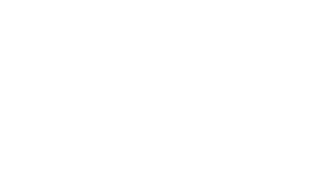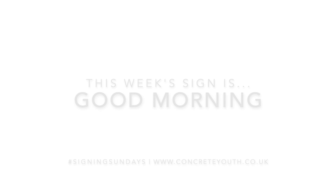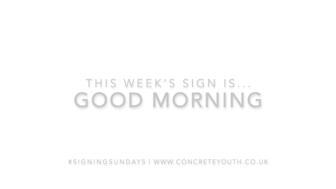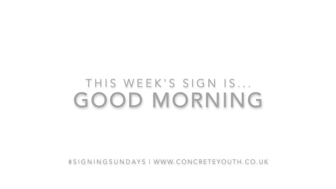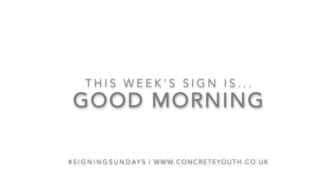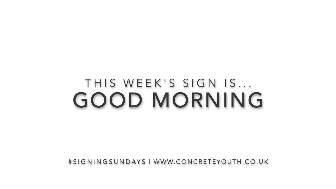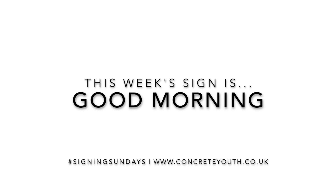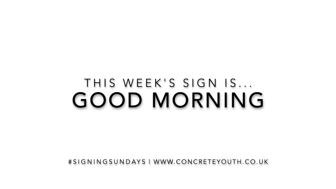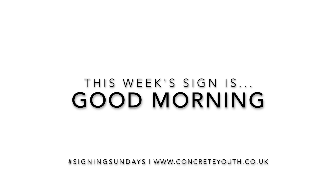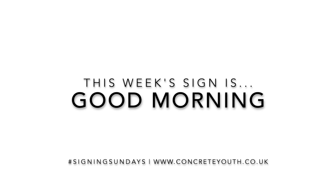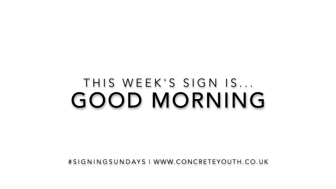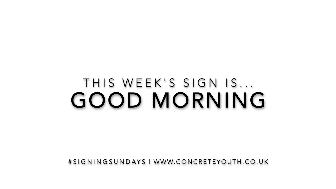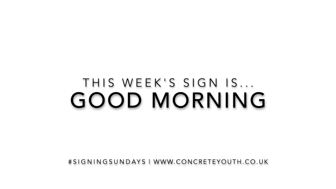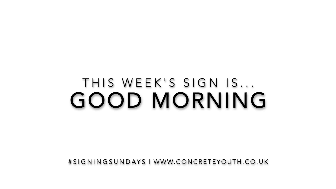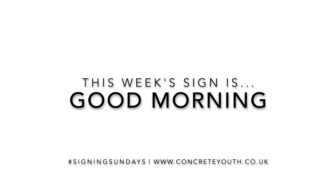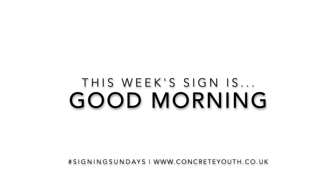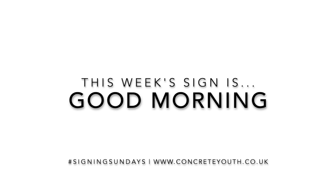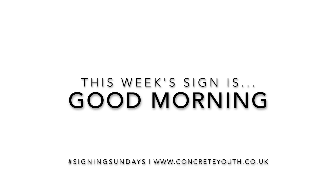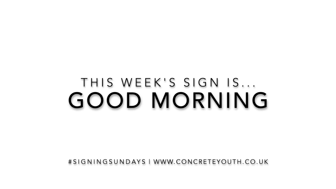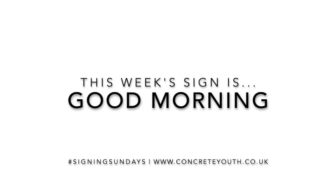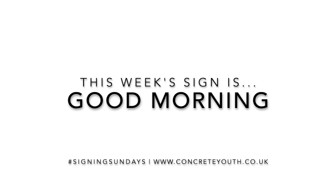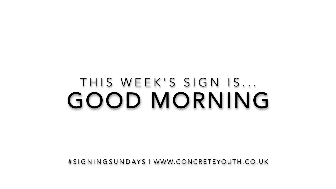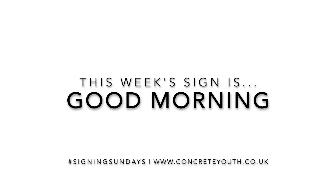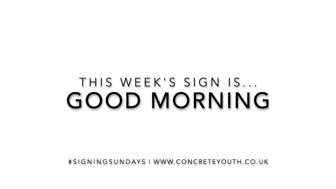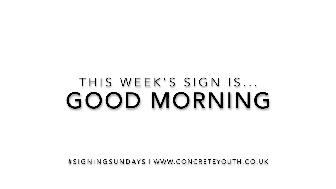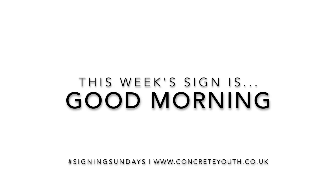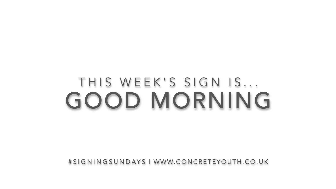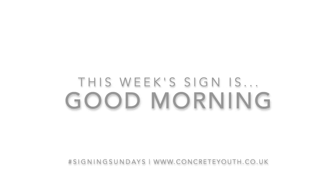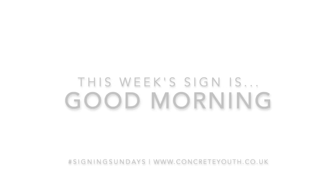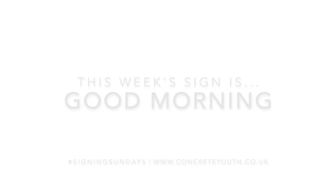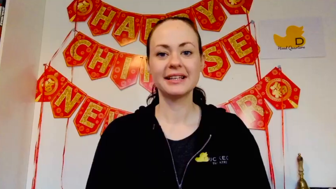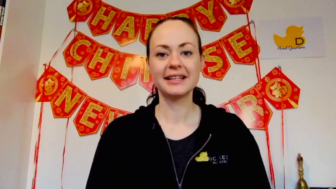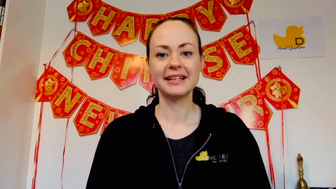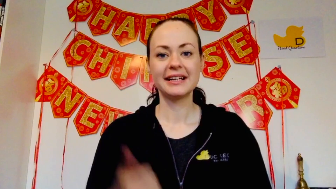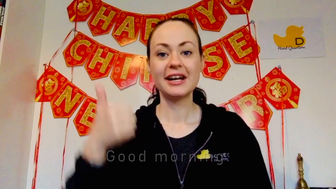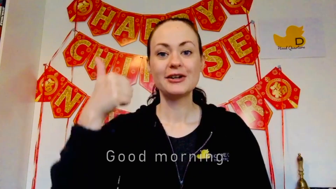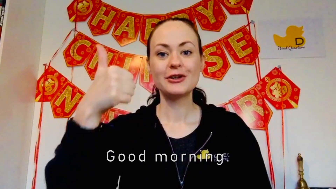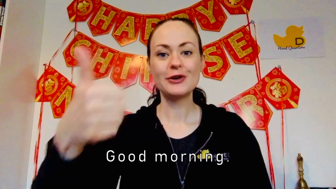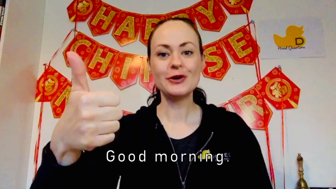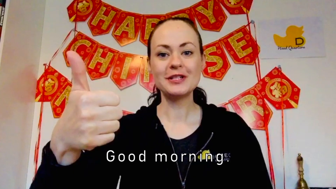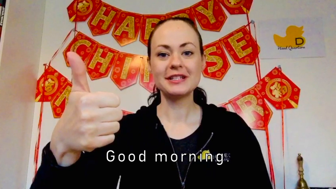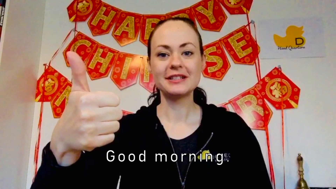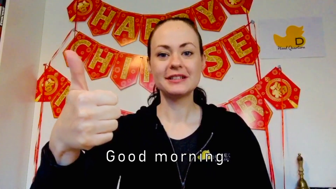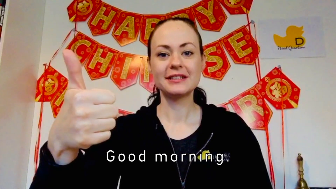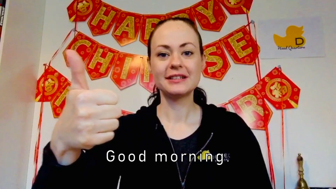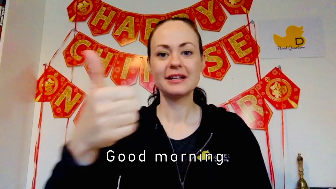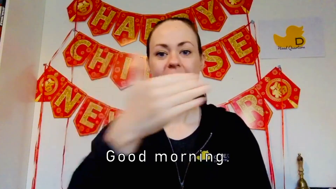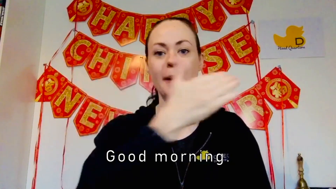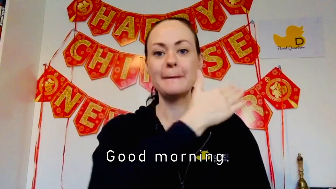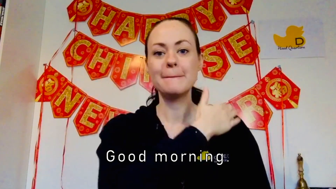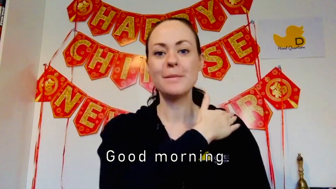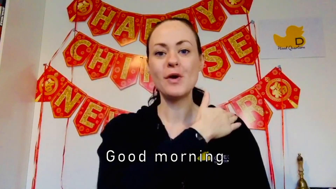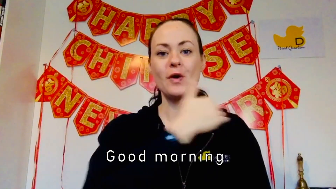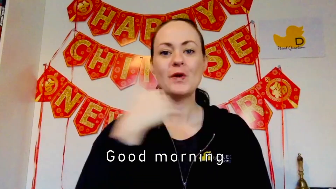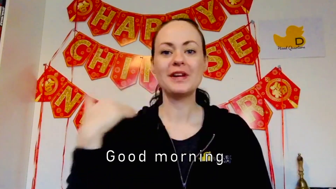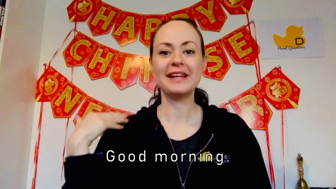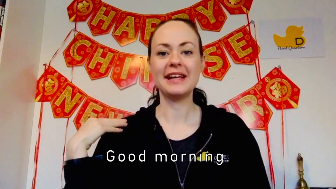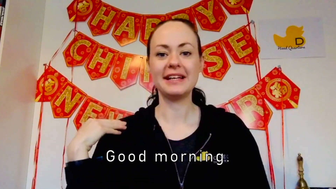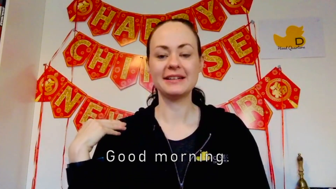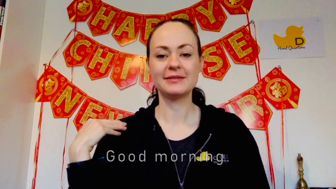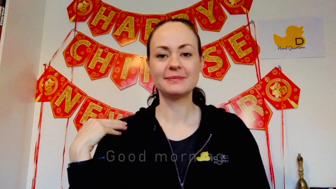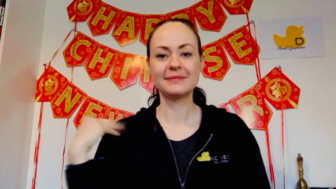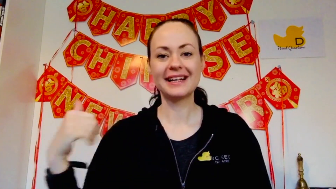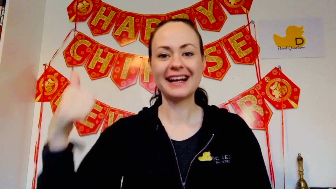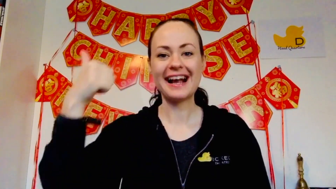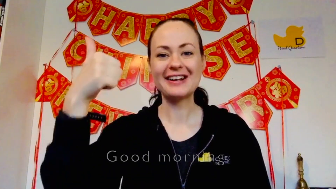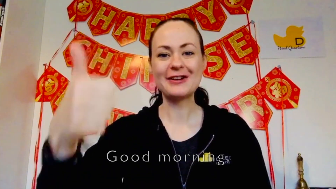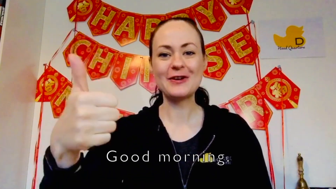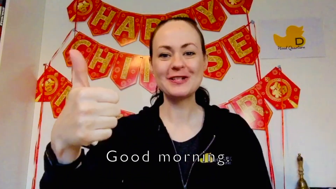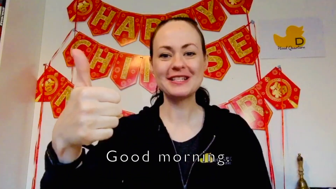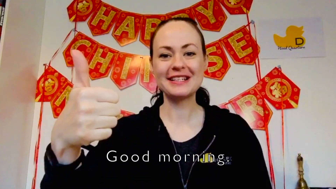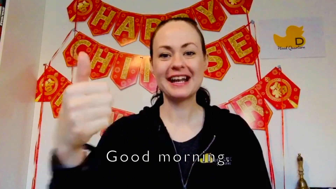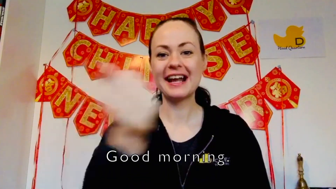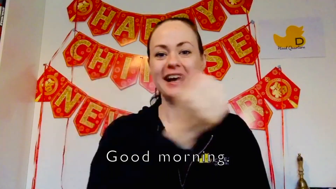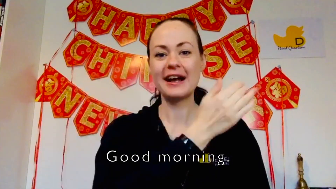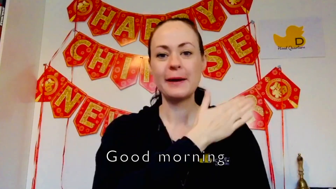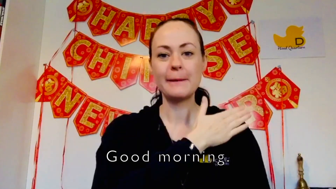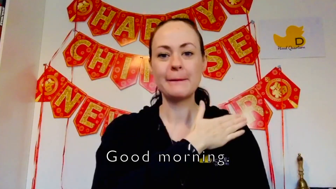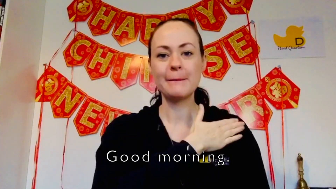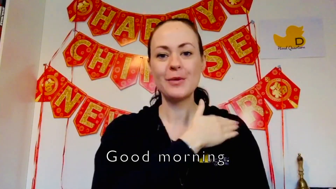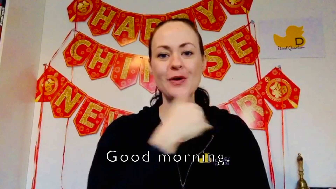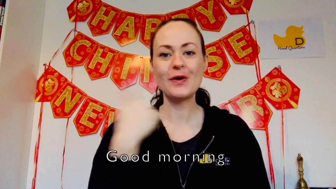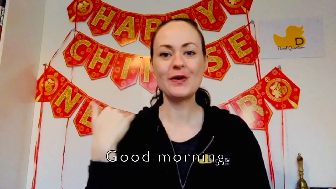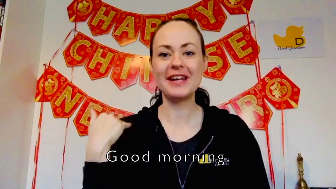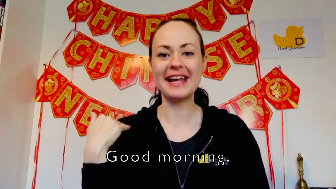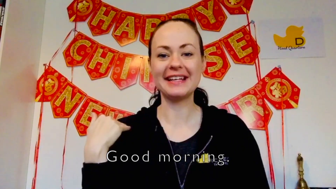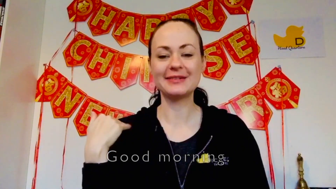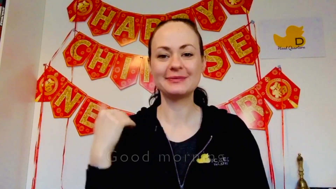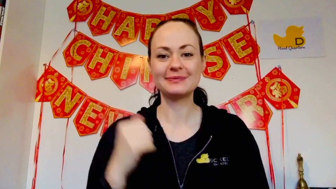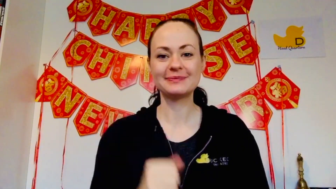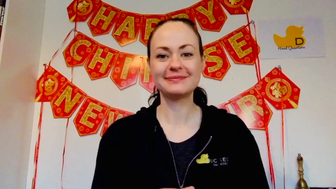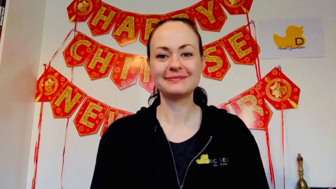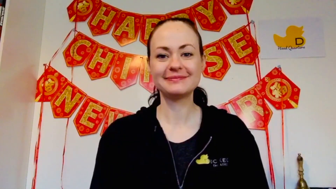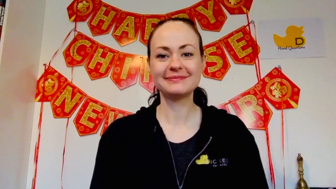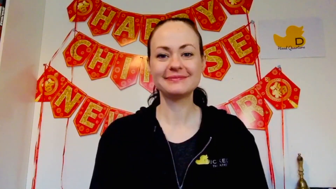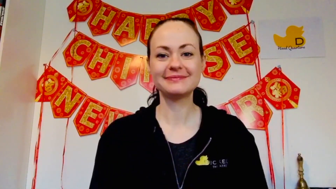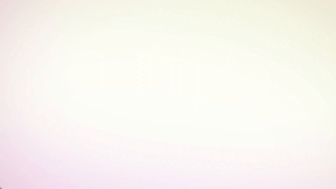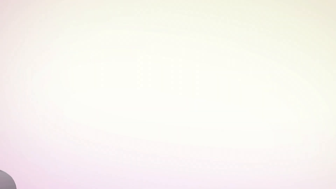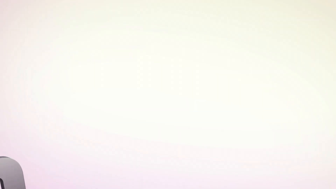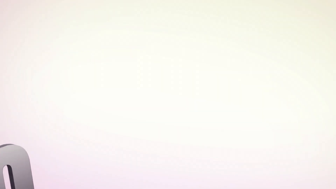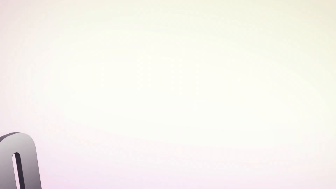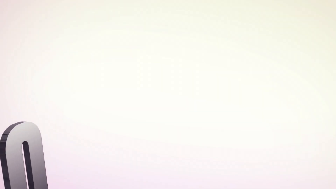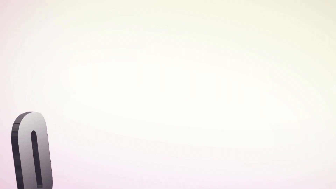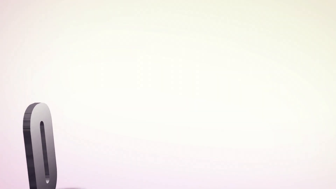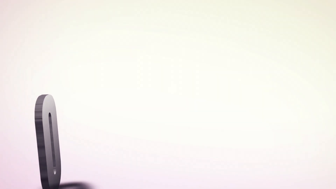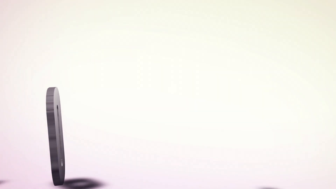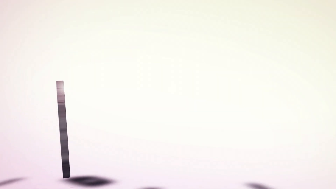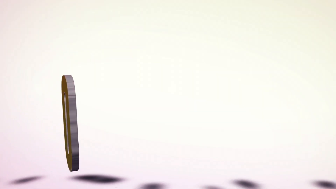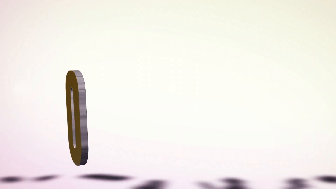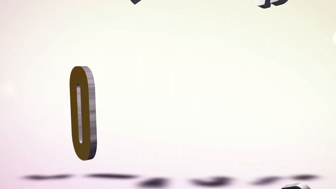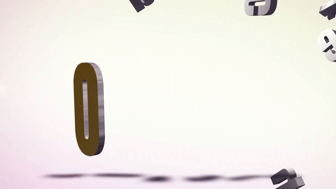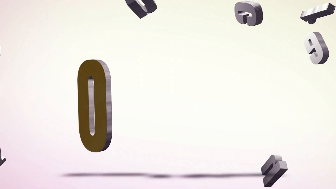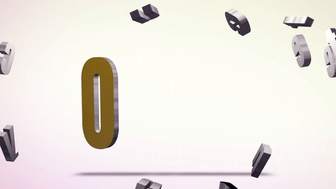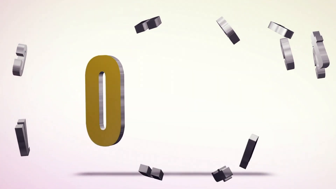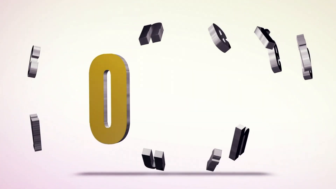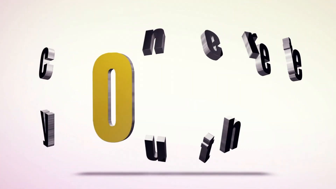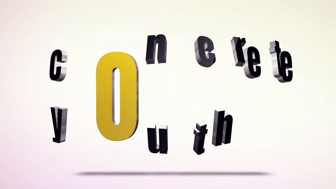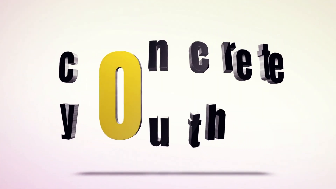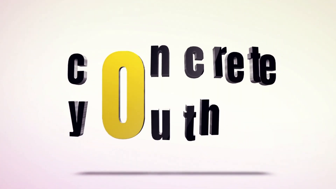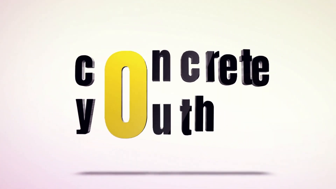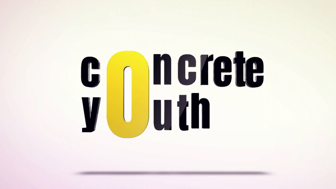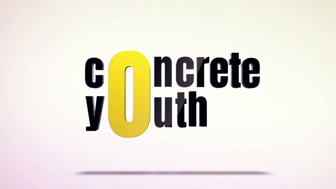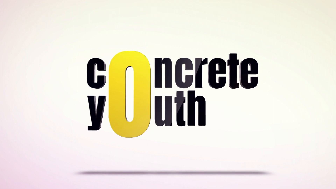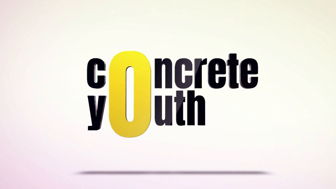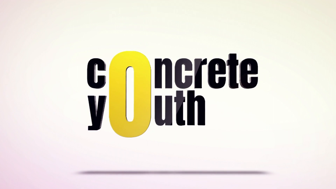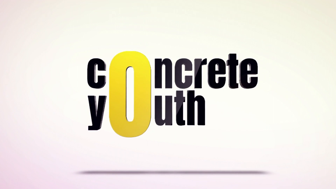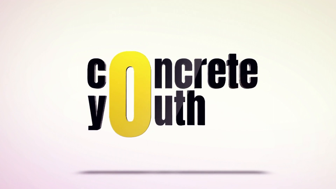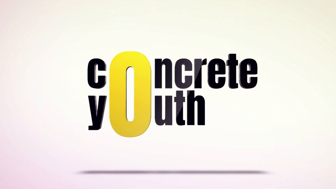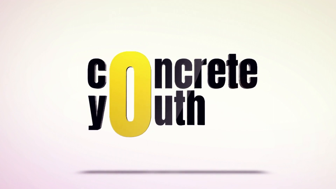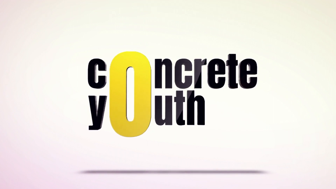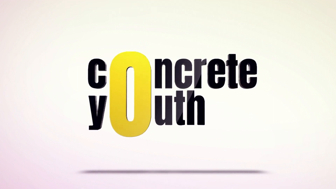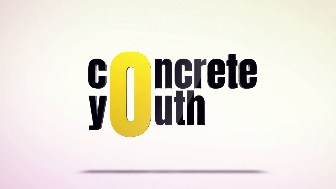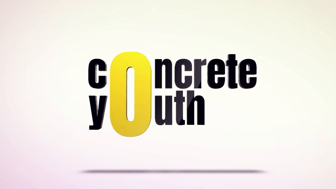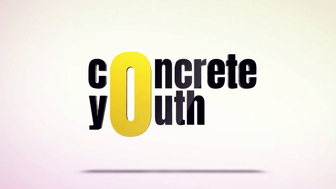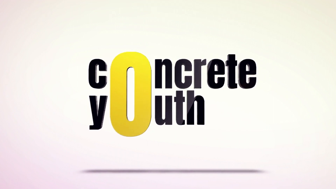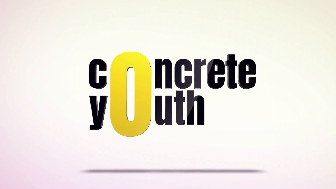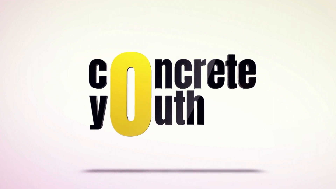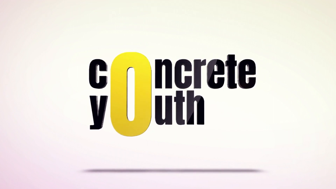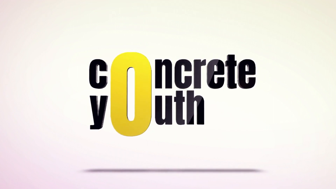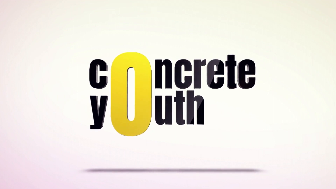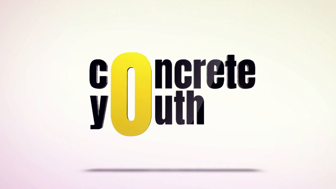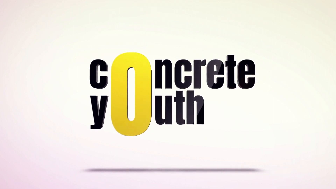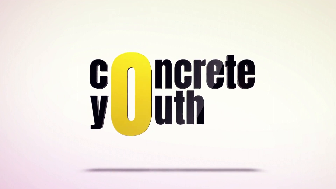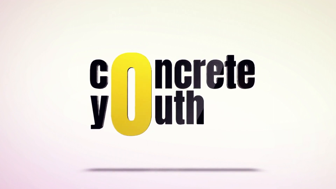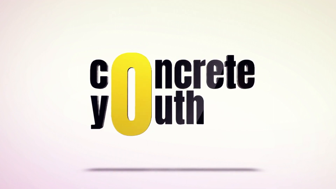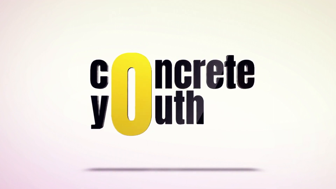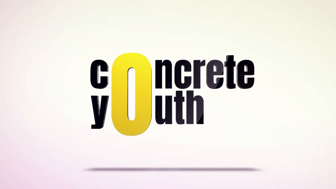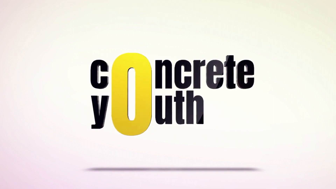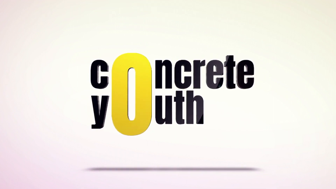Good morning